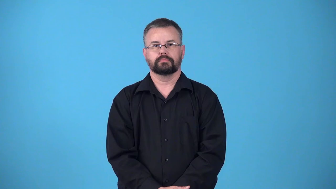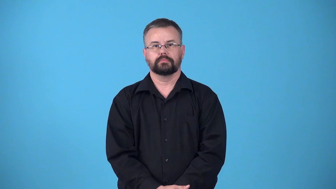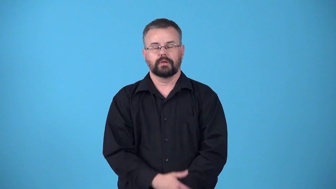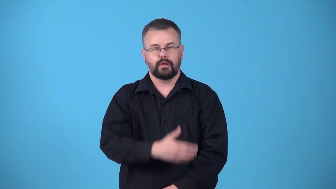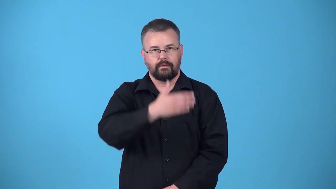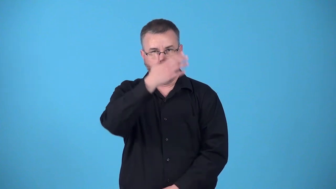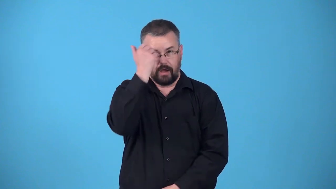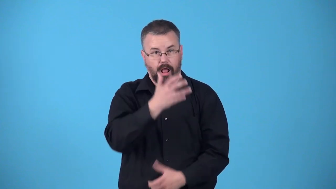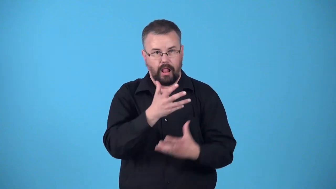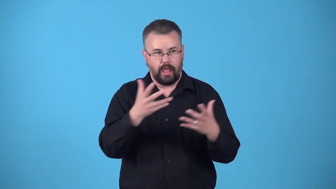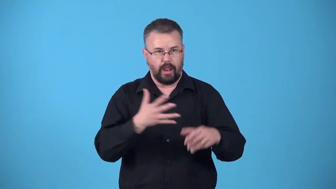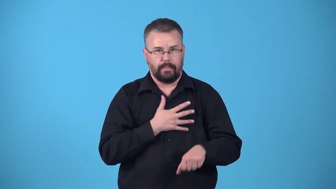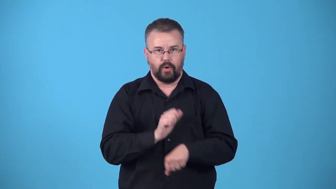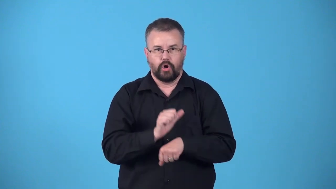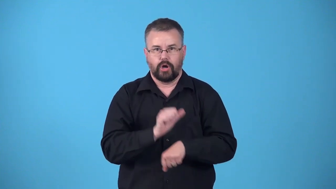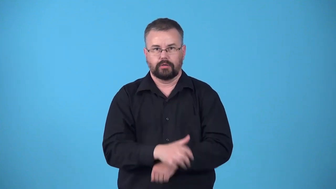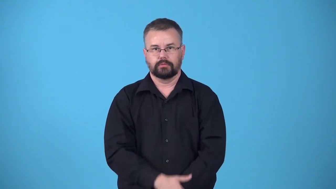fell off my plate